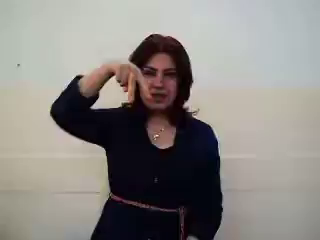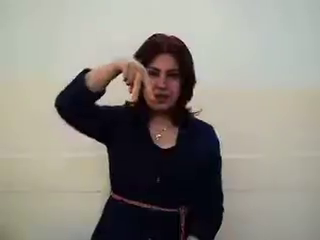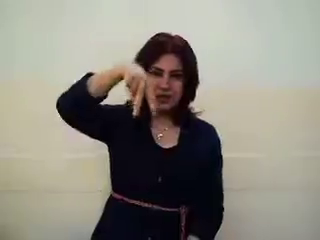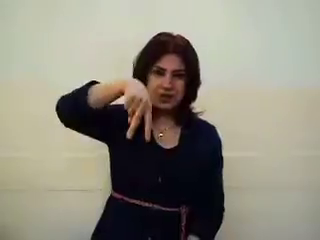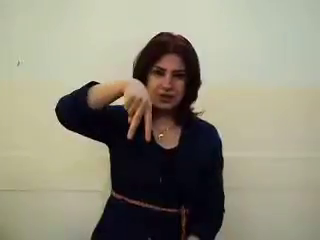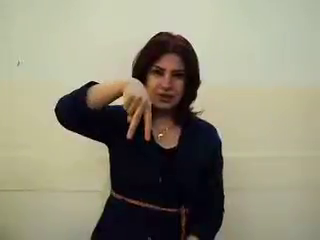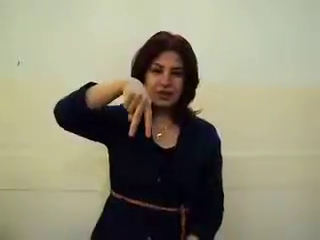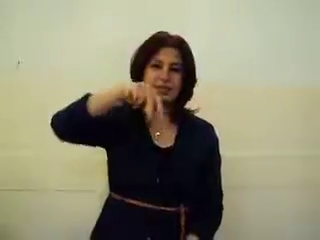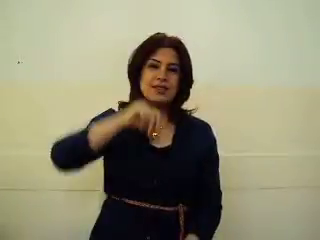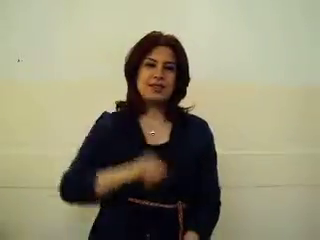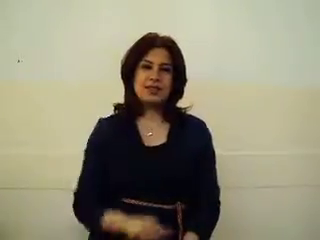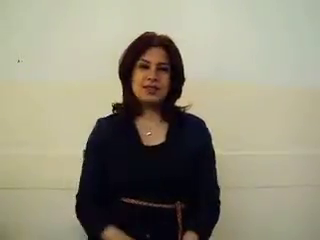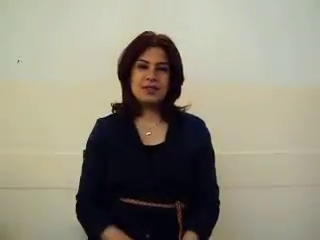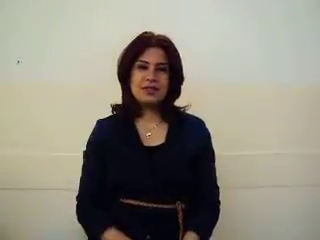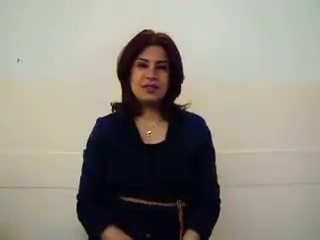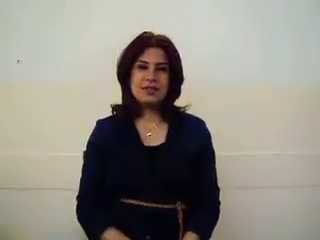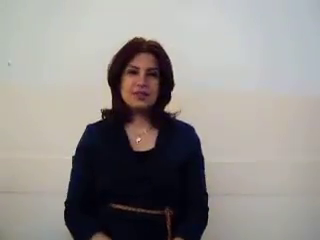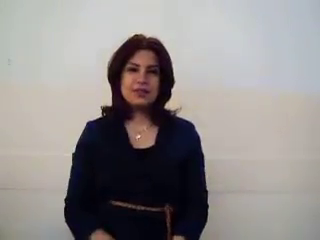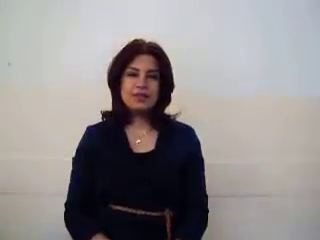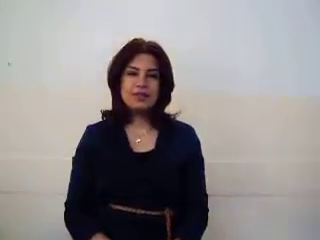number8